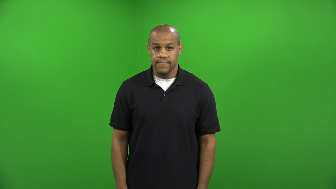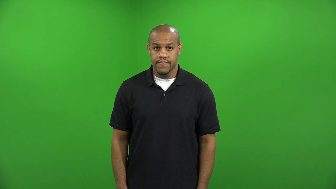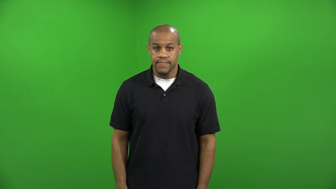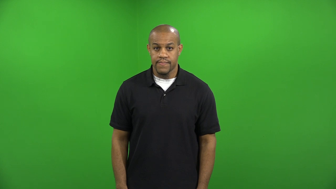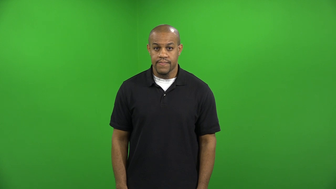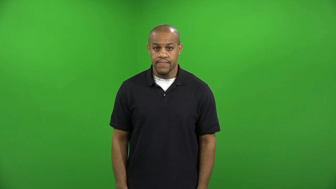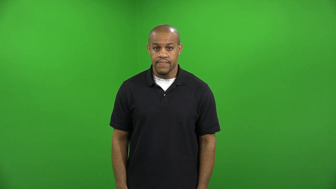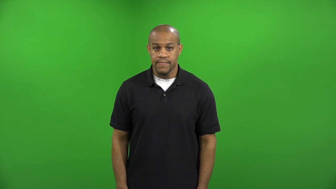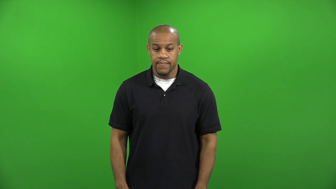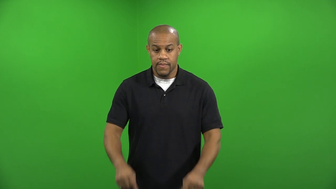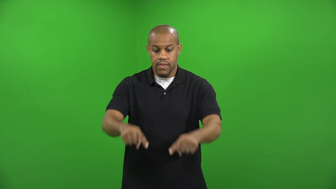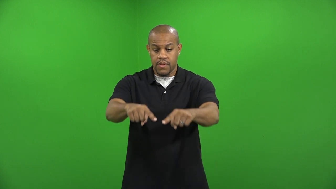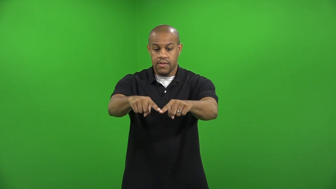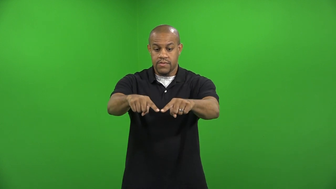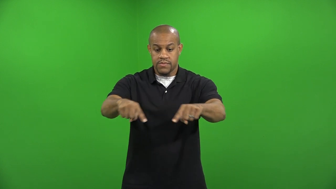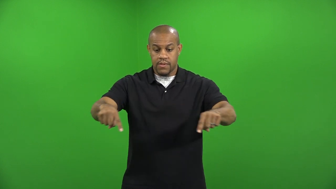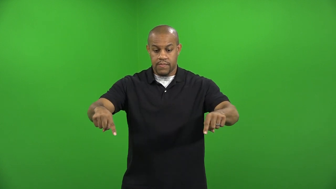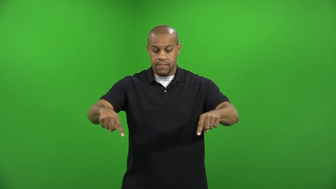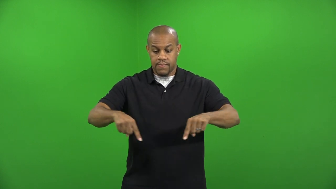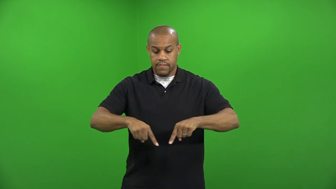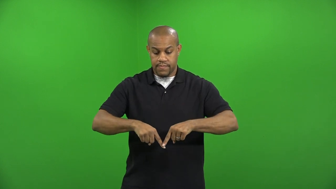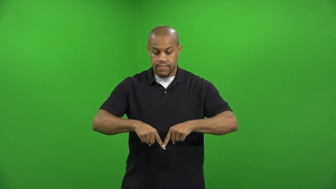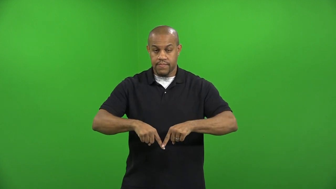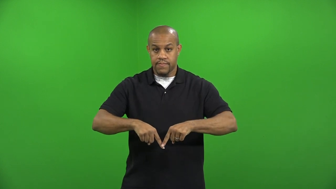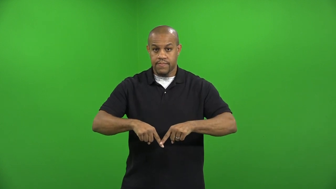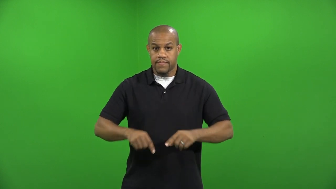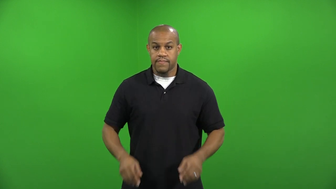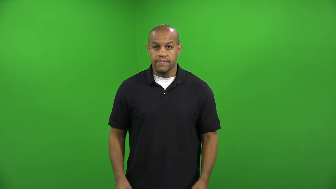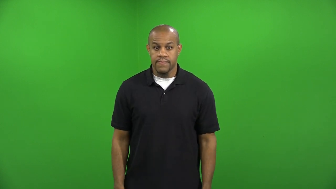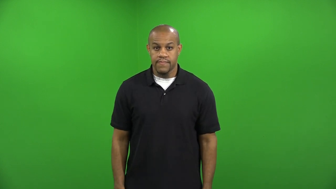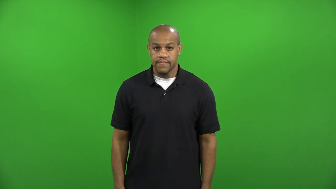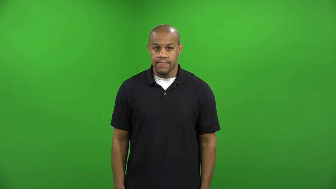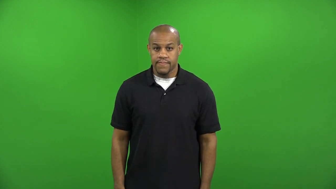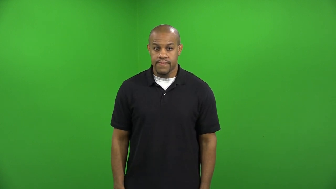Diamond